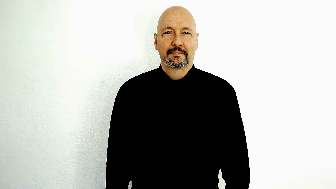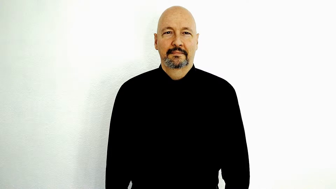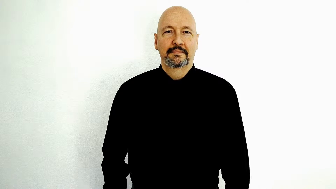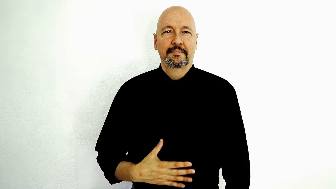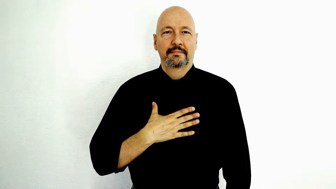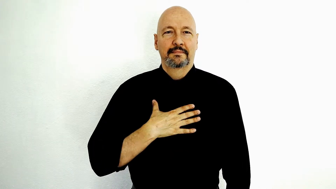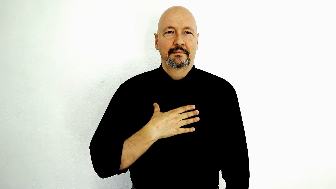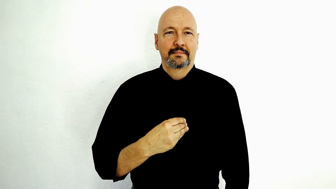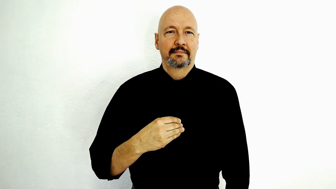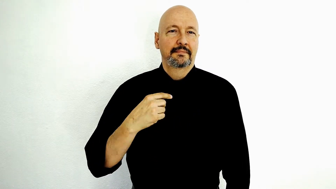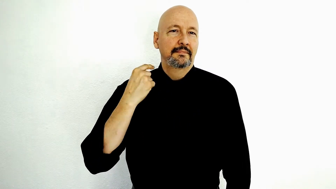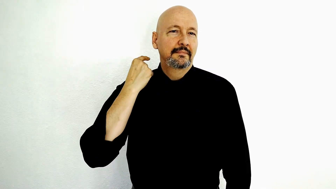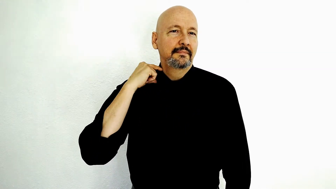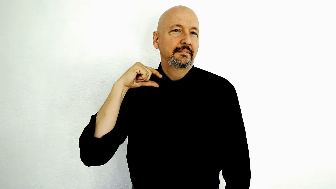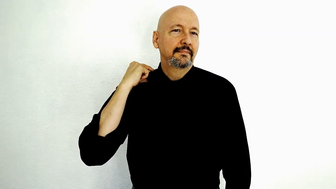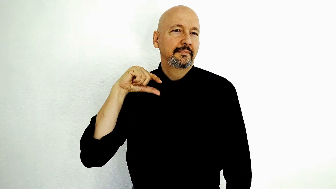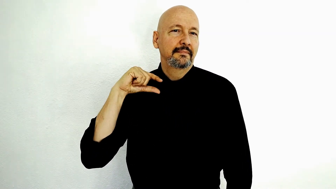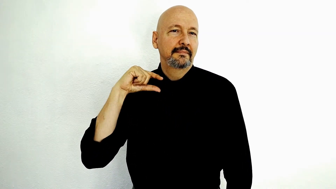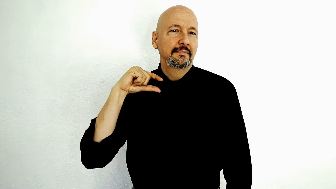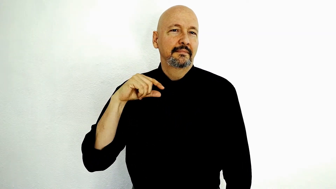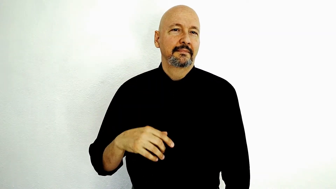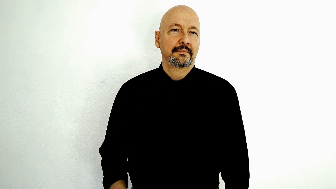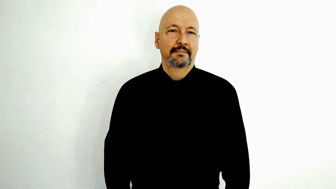WHITE COLLAR